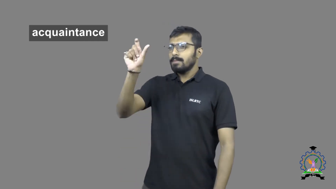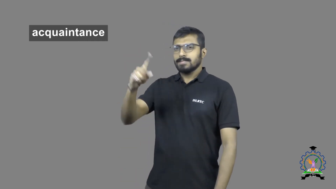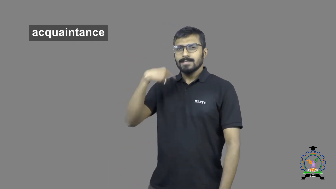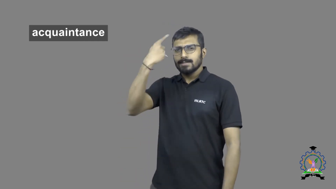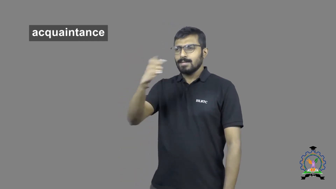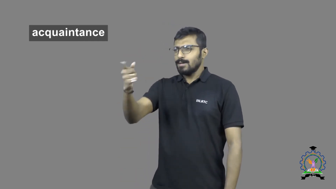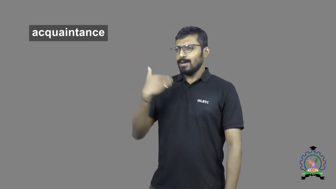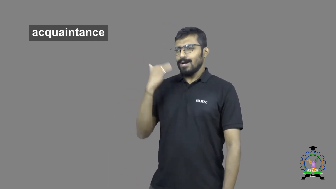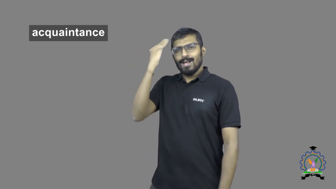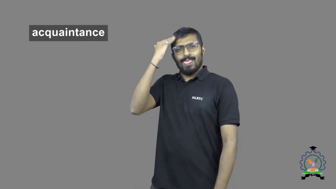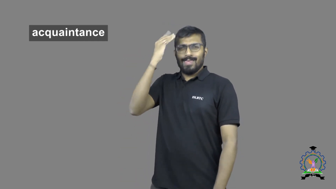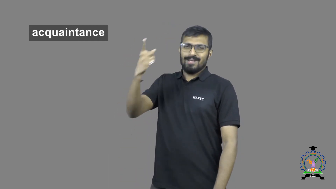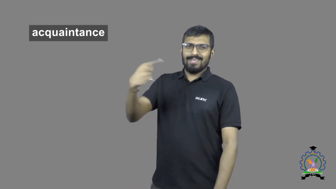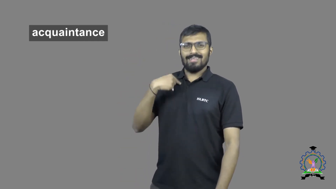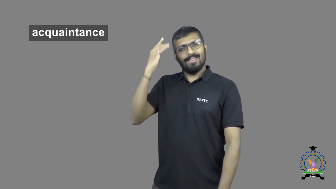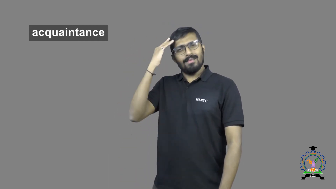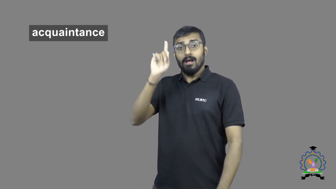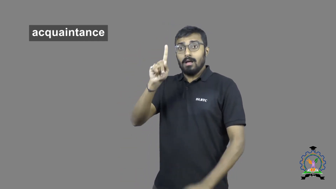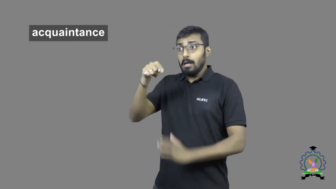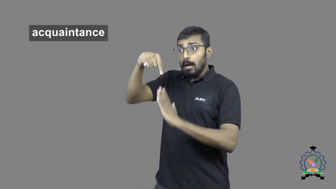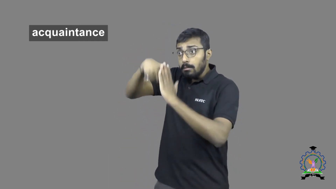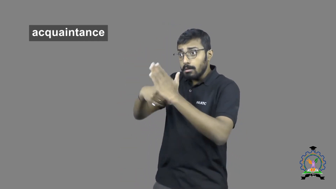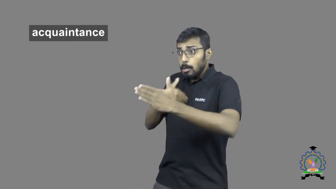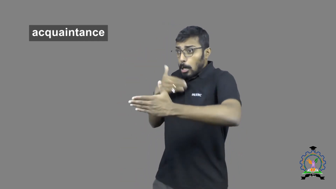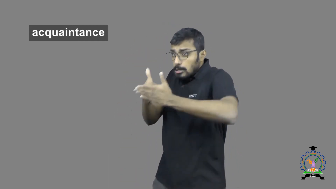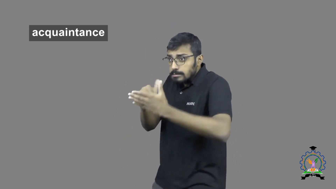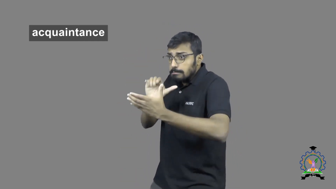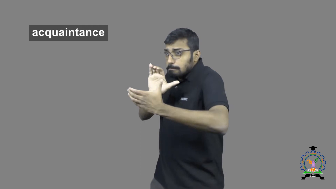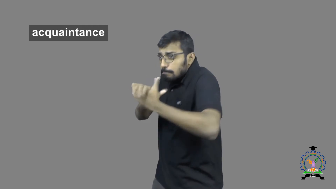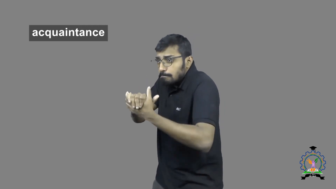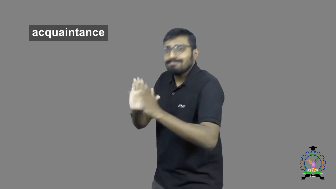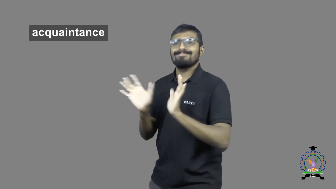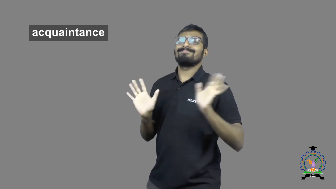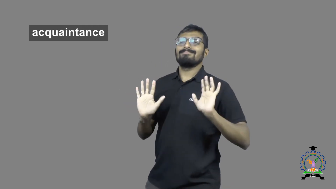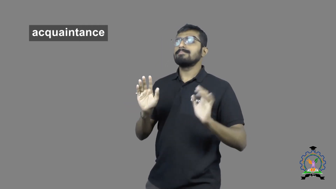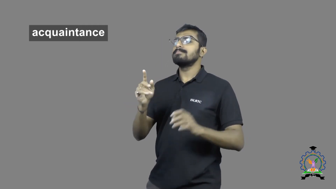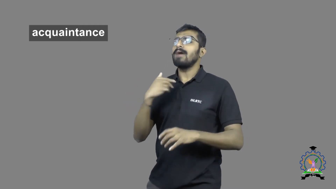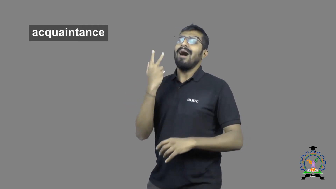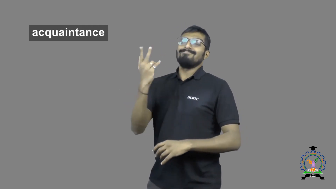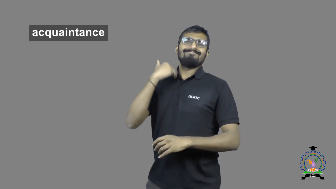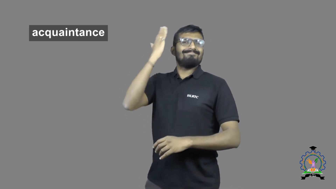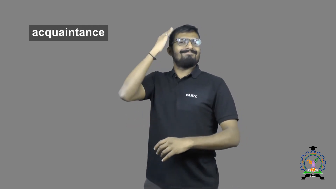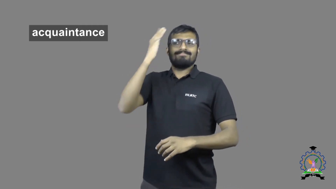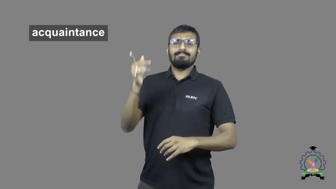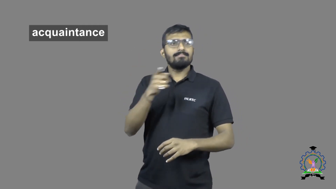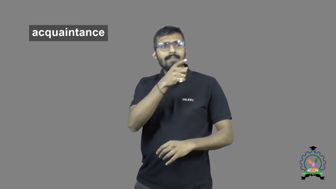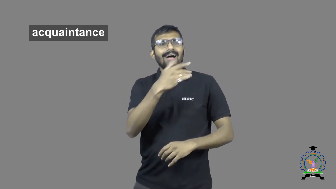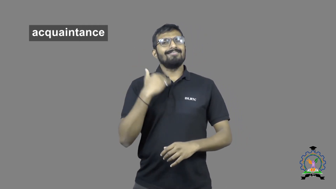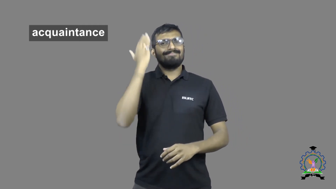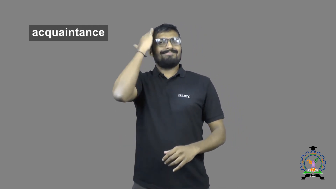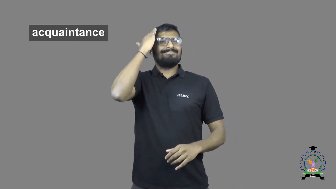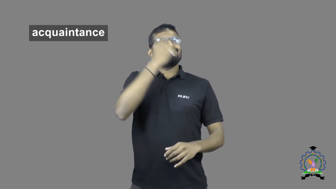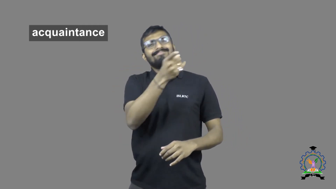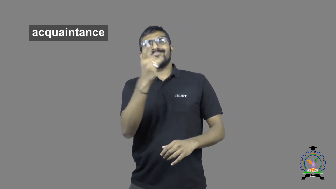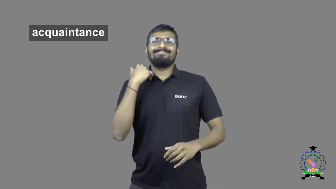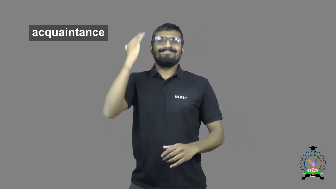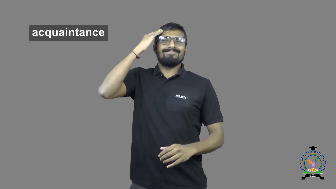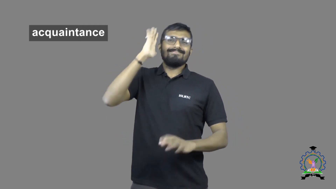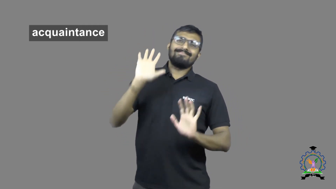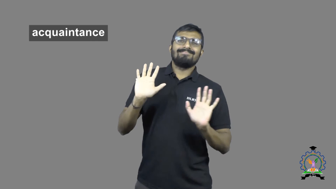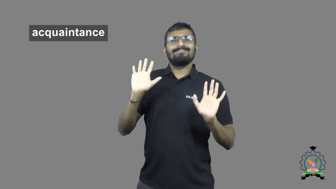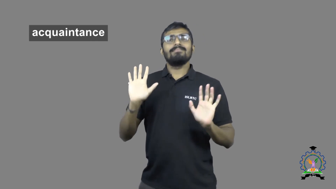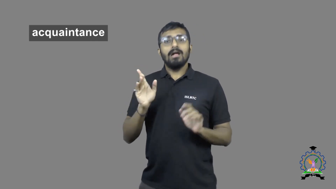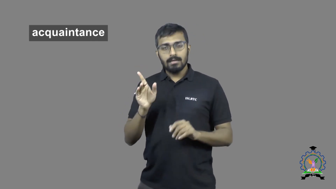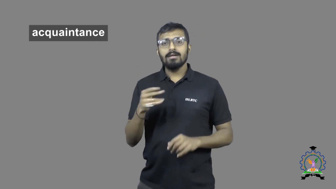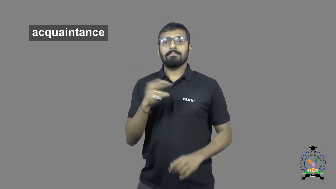acquaintance